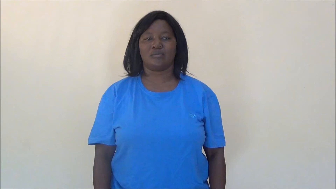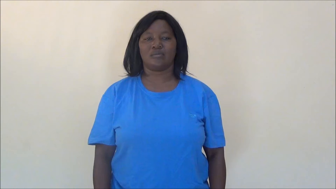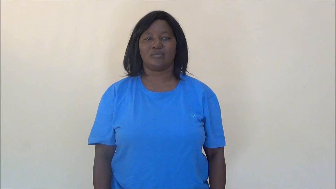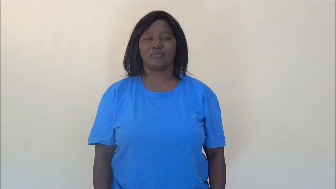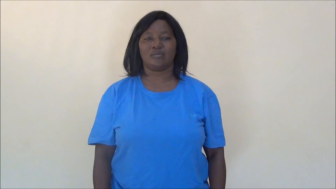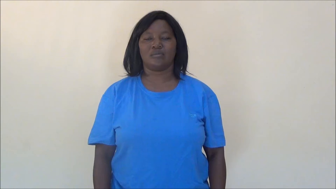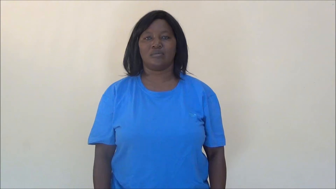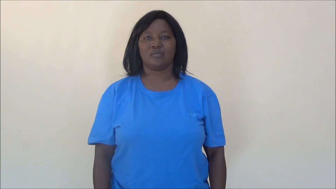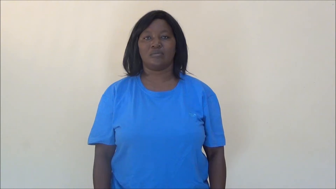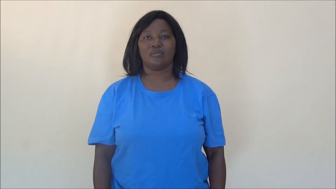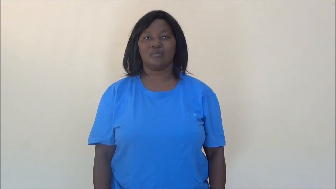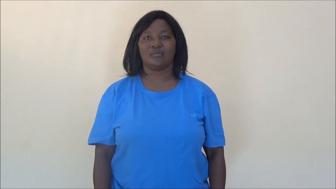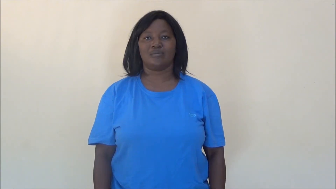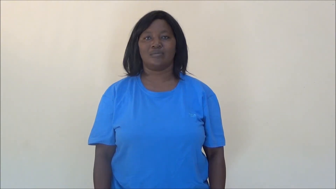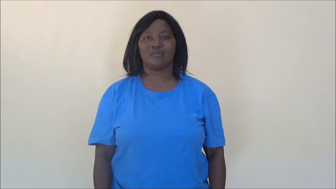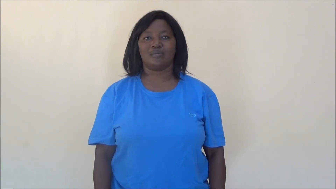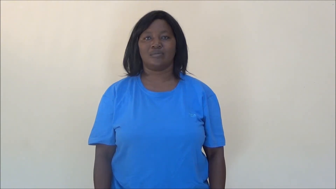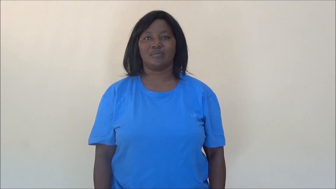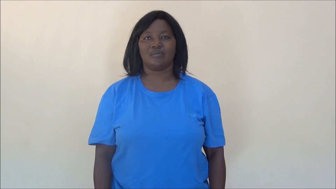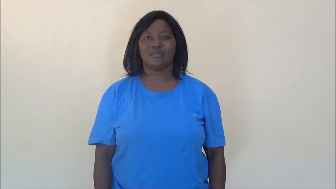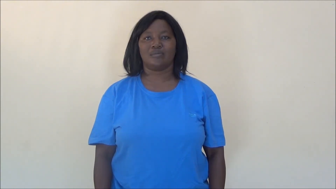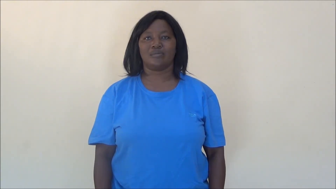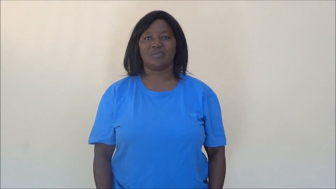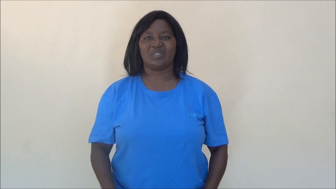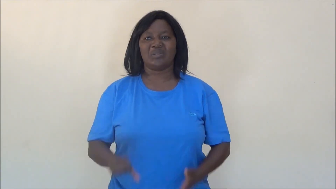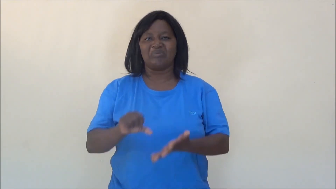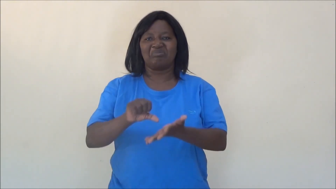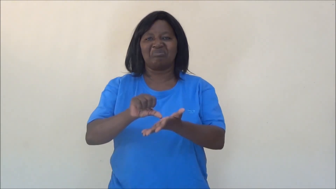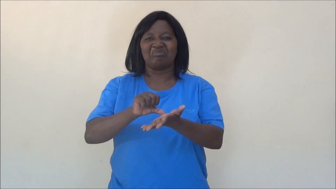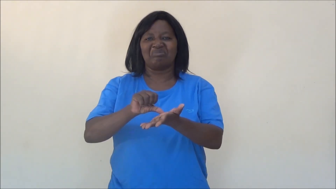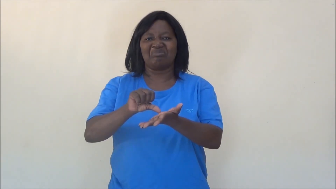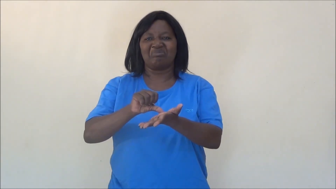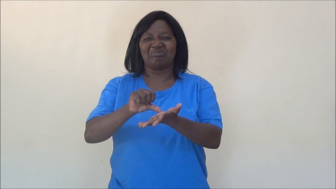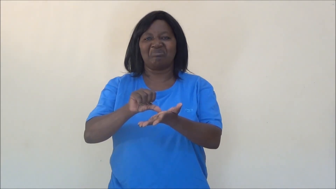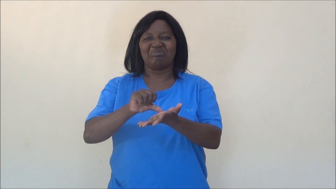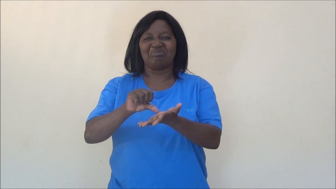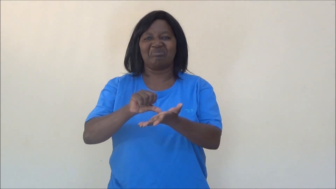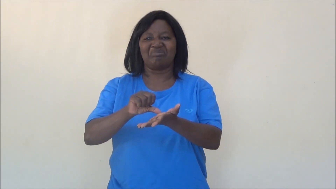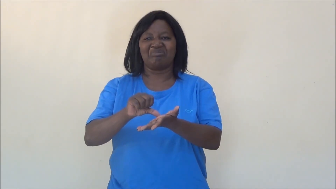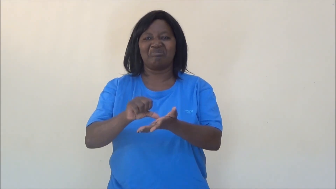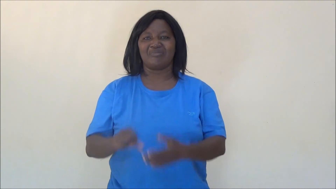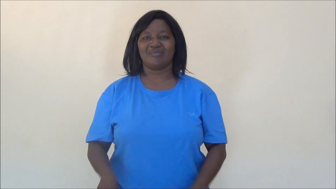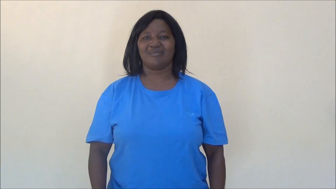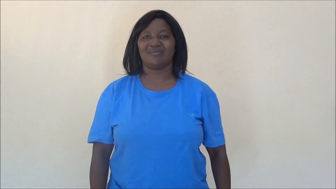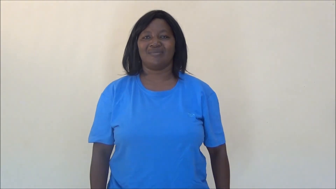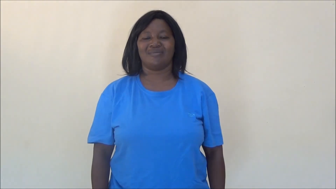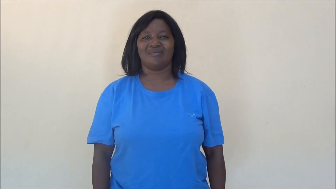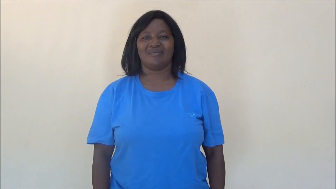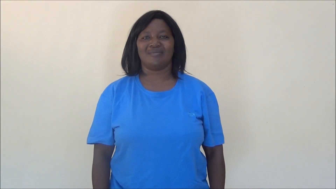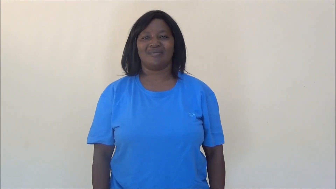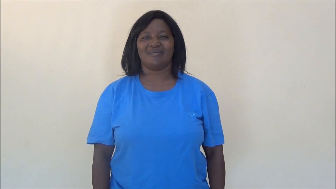DIRTY